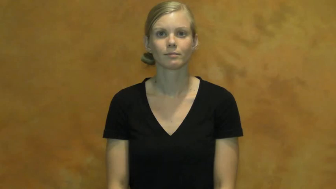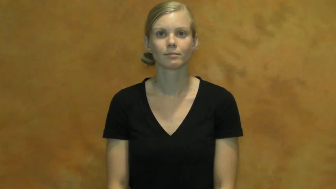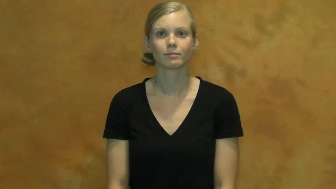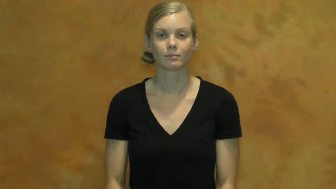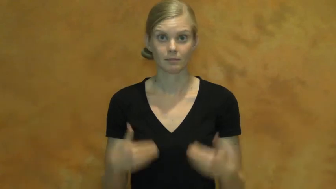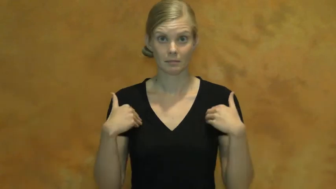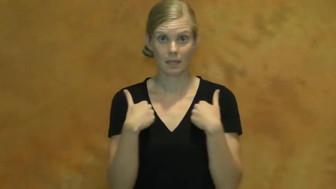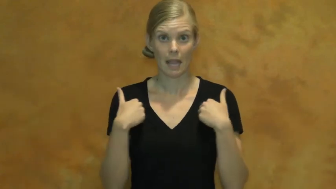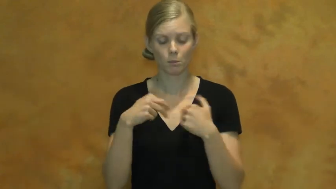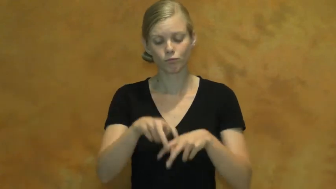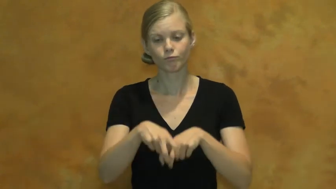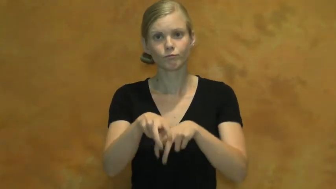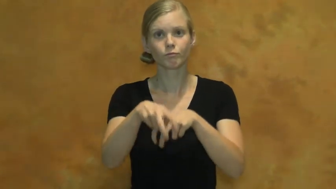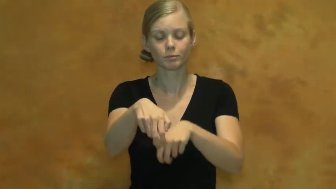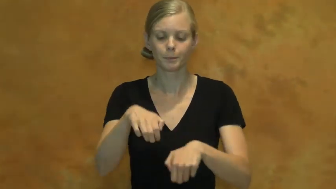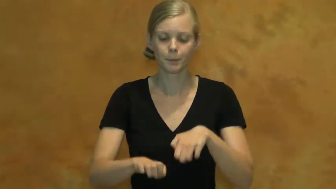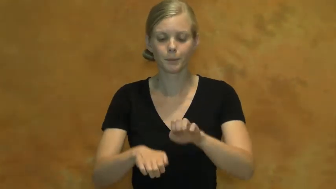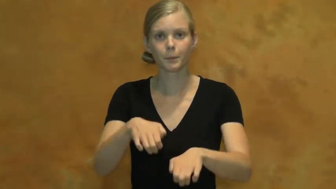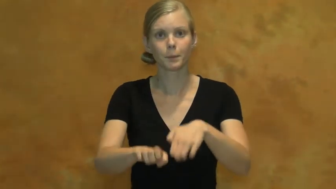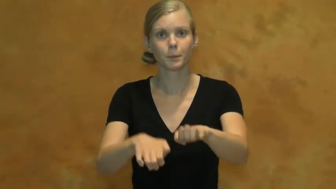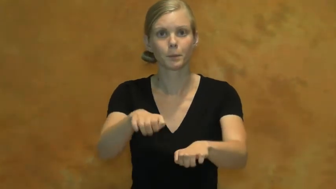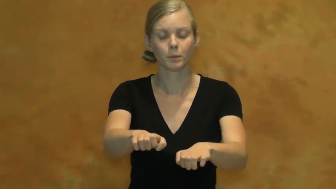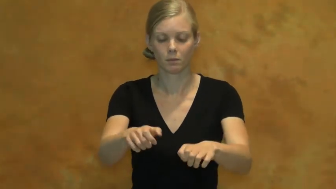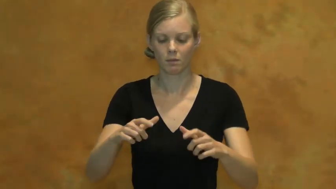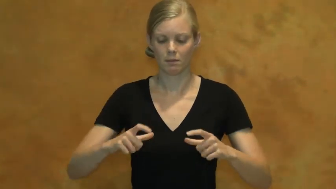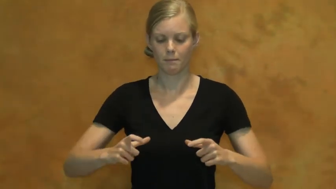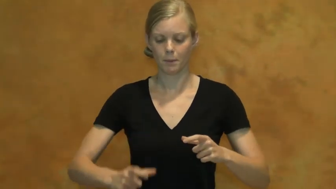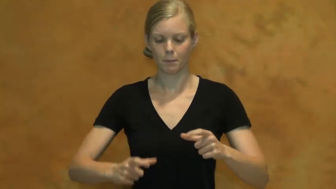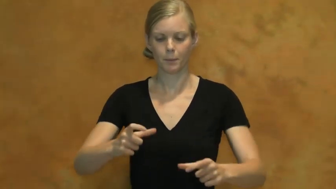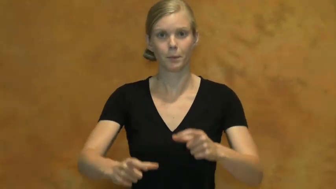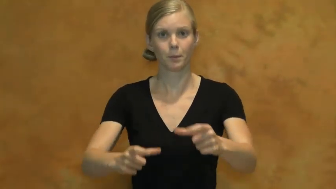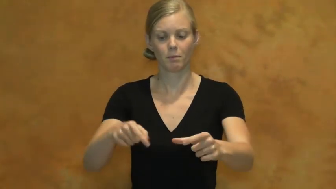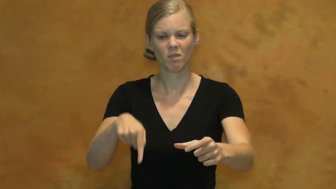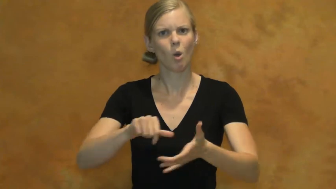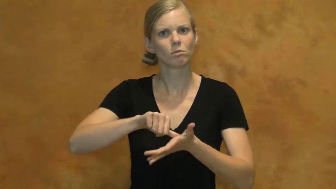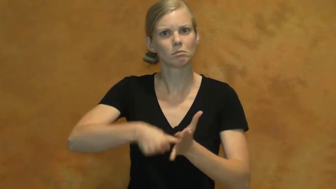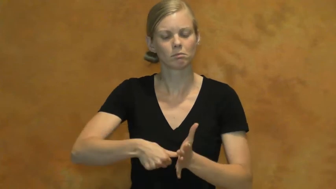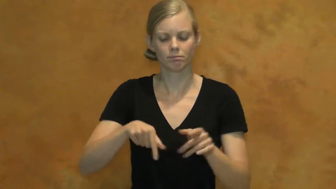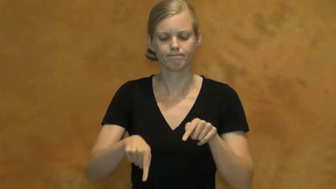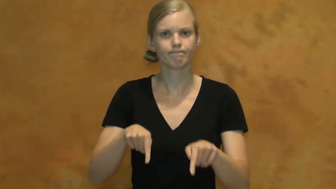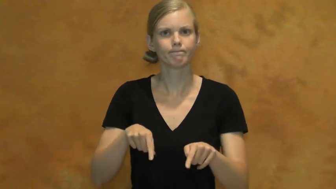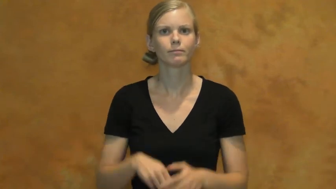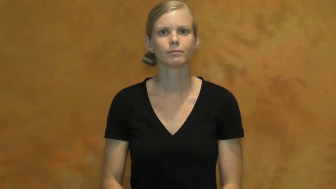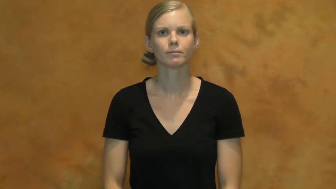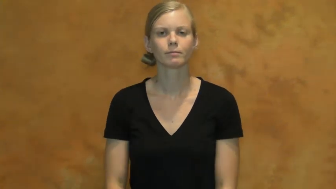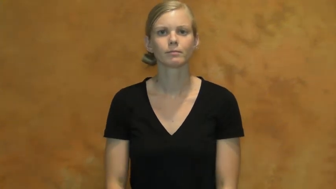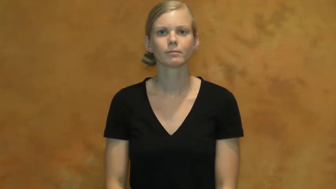pawprint